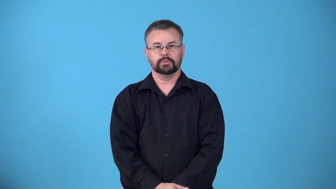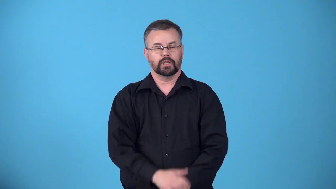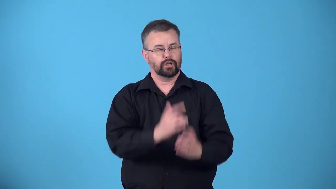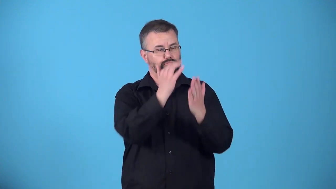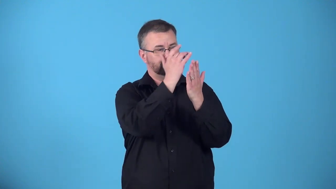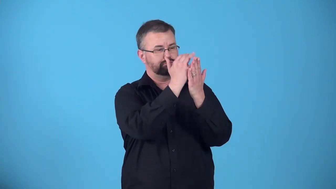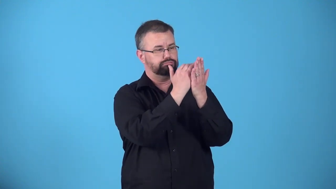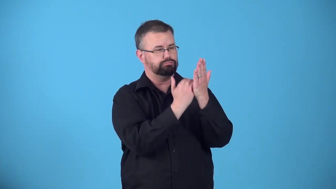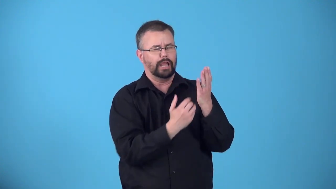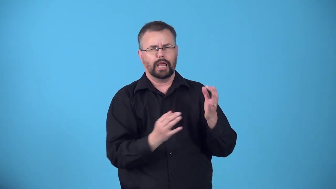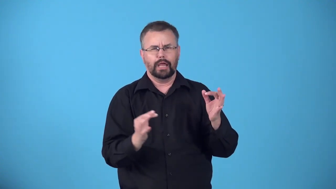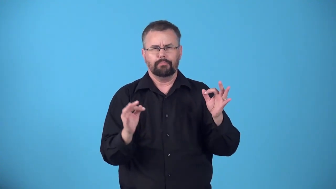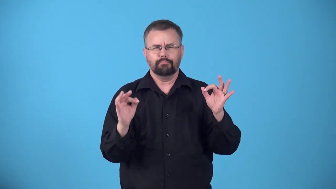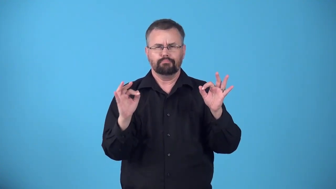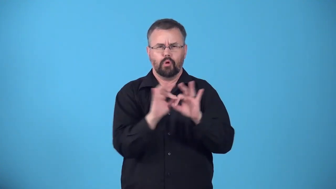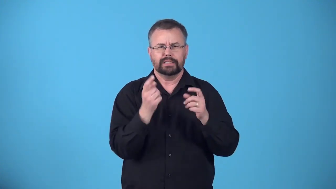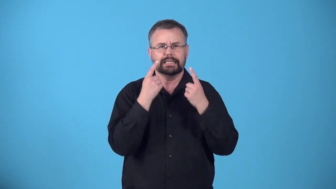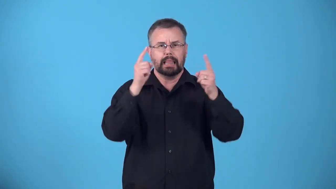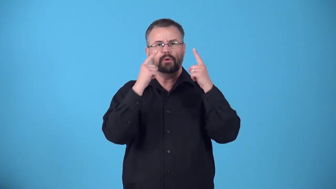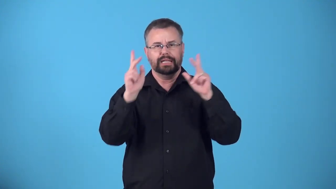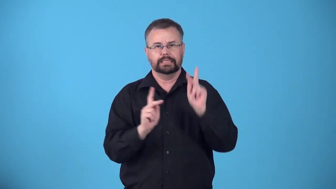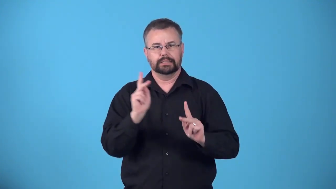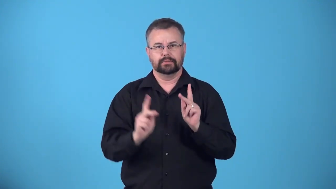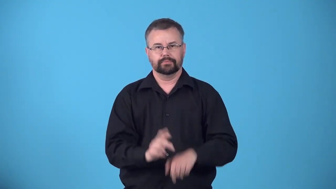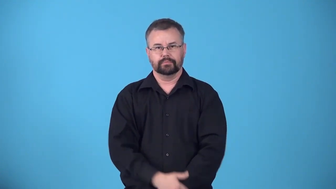a list,vip